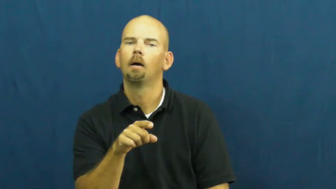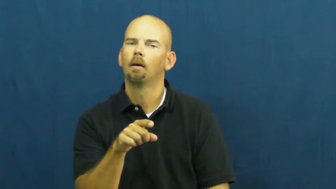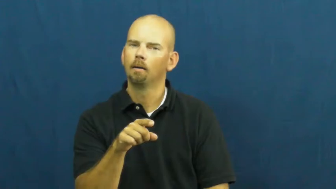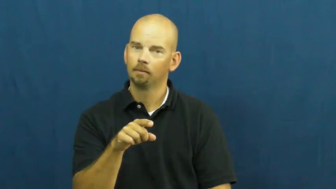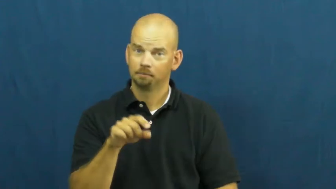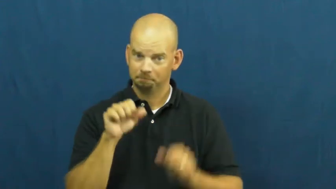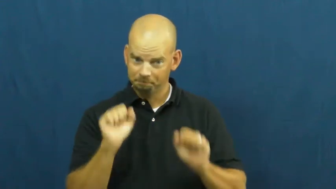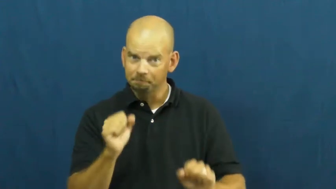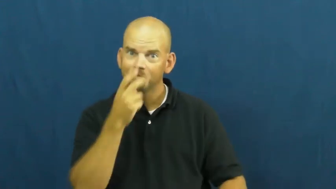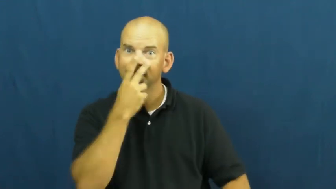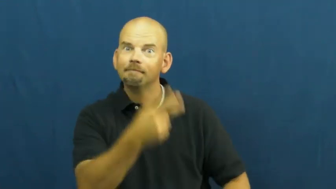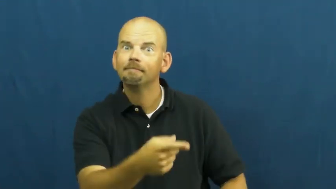sighted